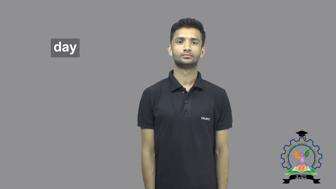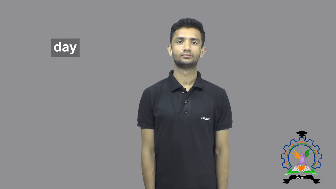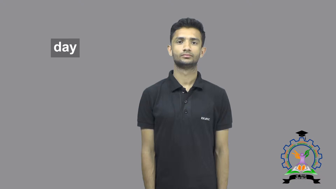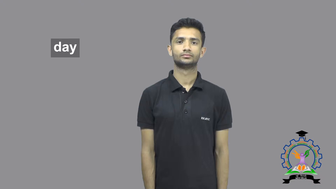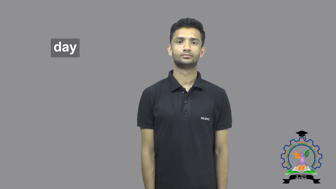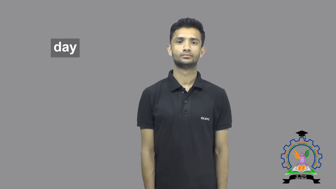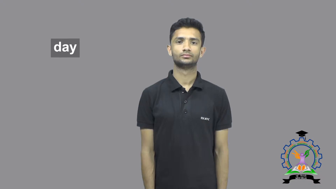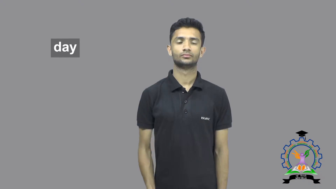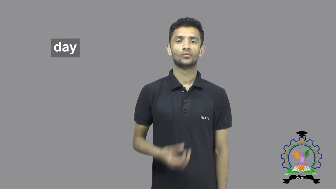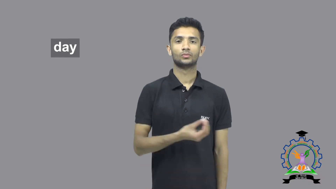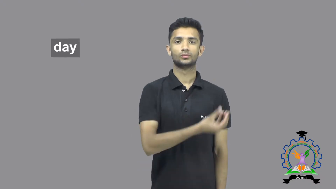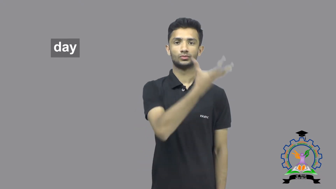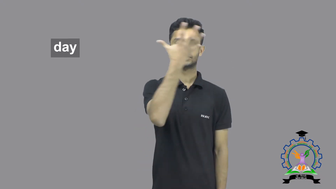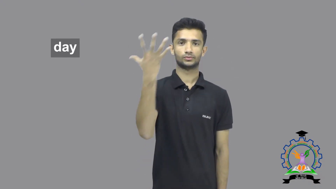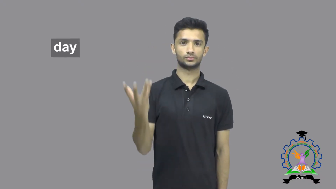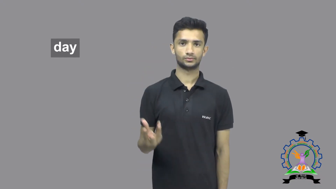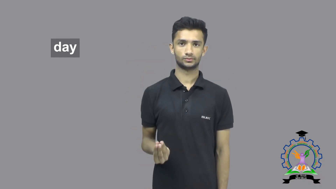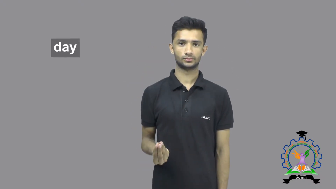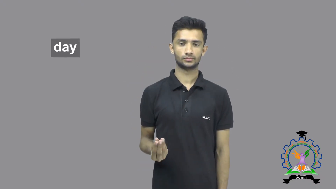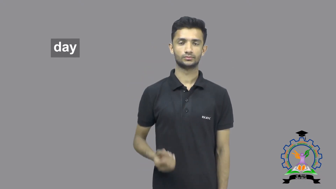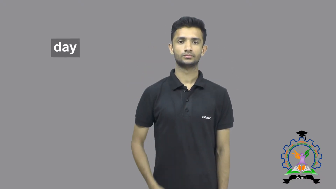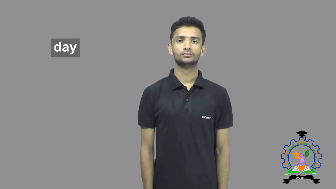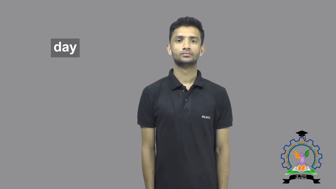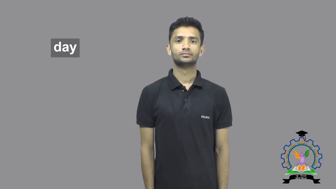day